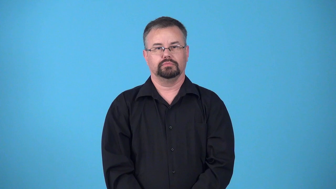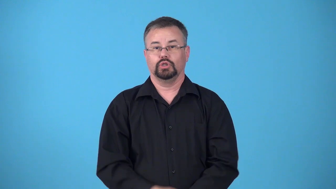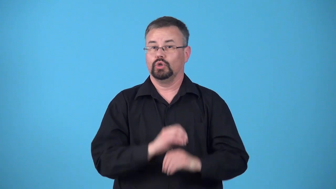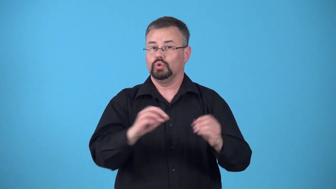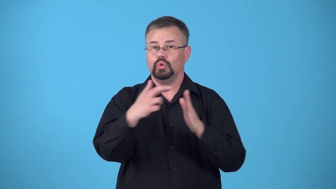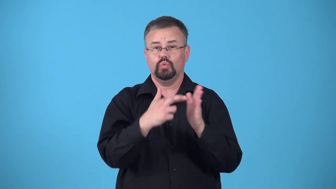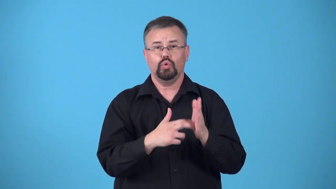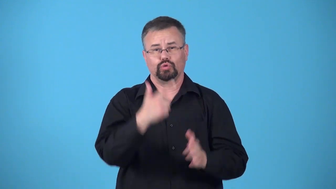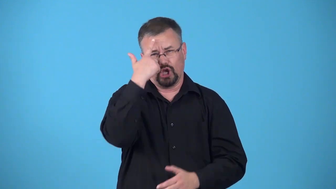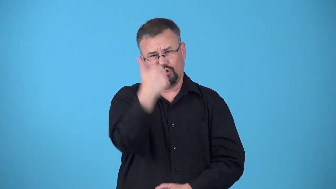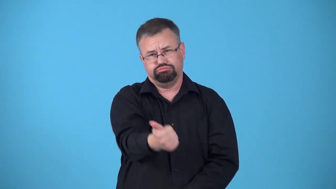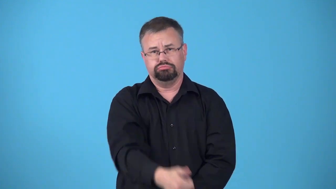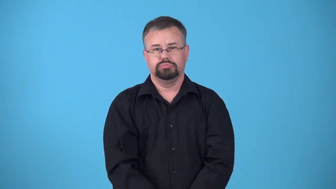no holds barred